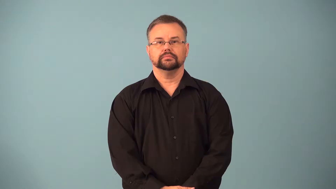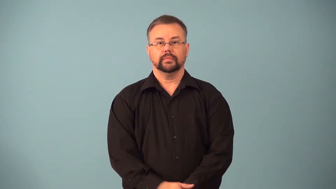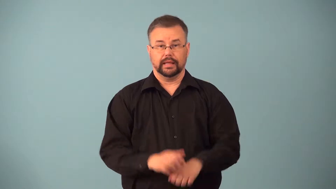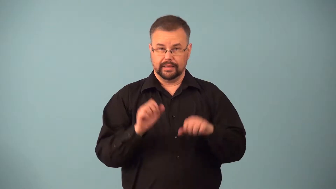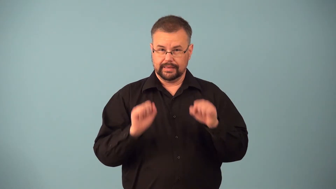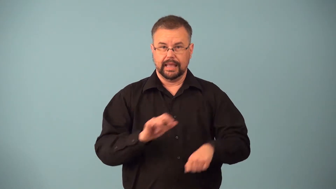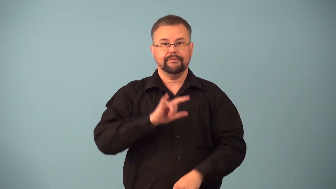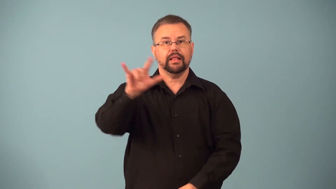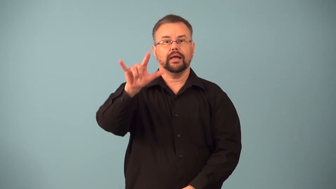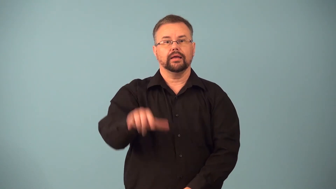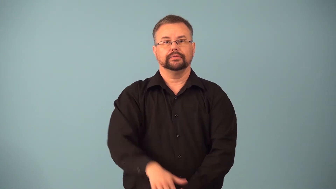flyable